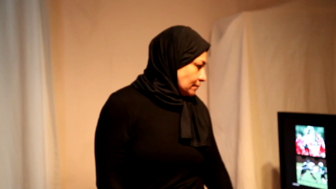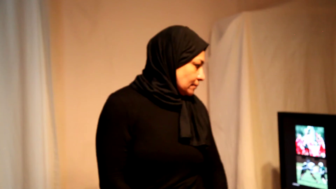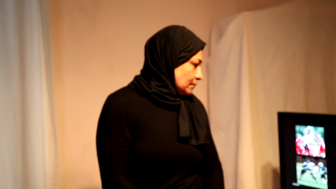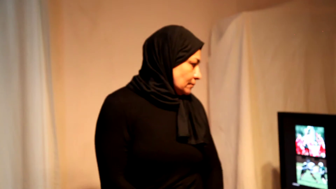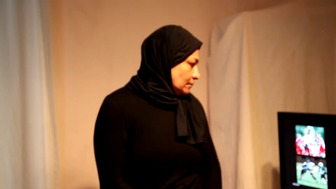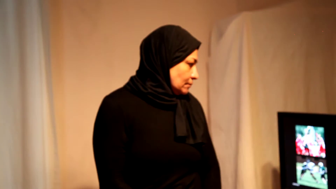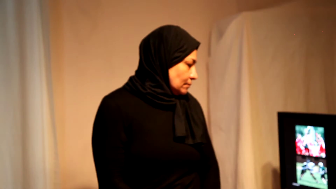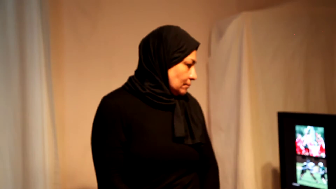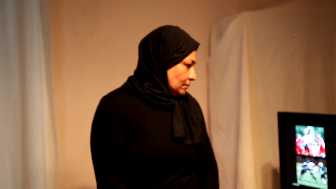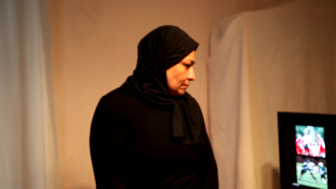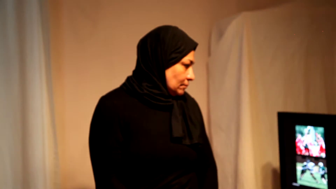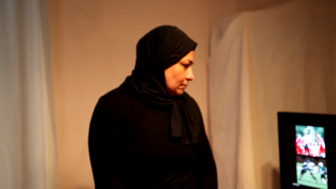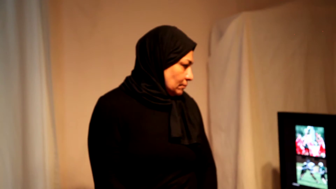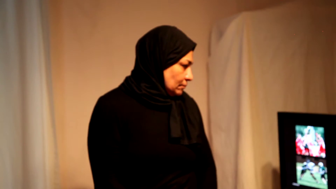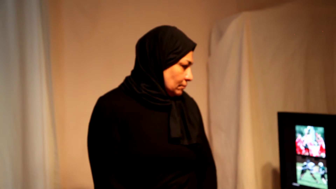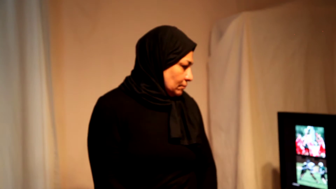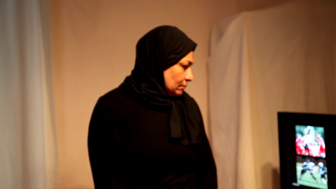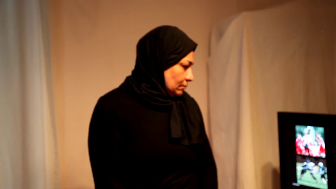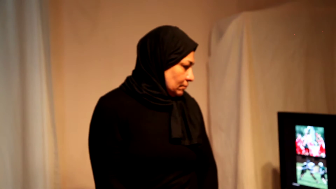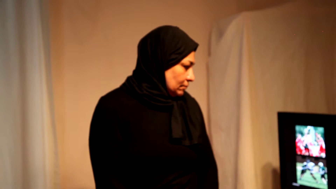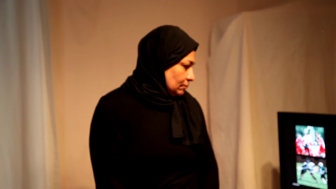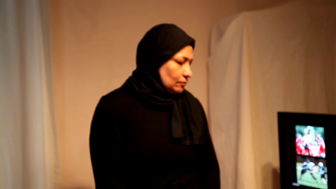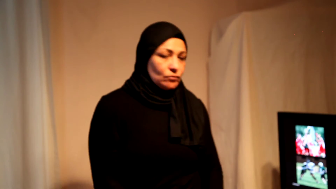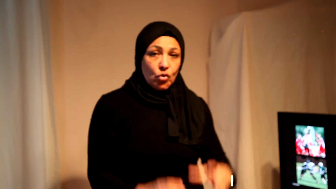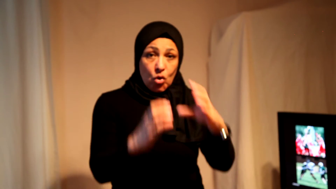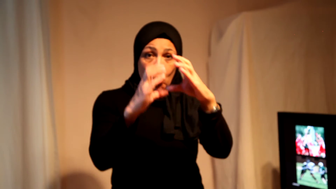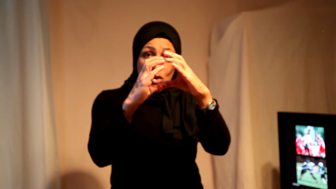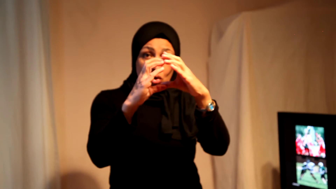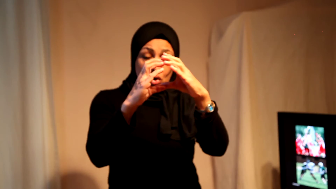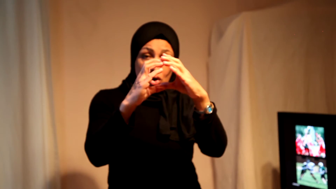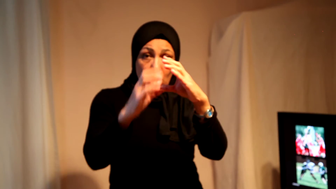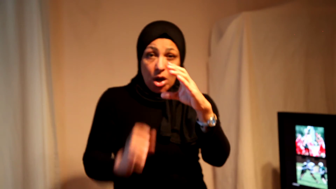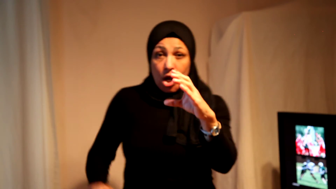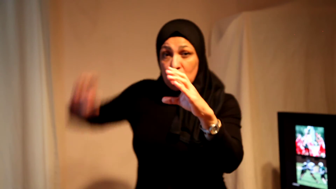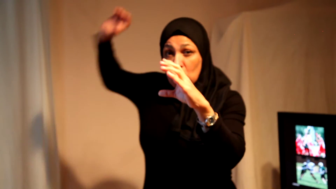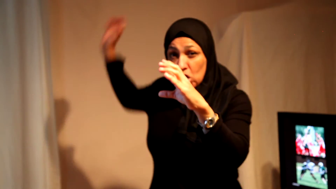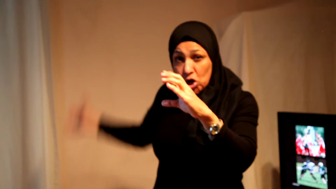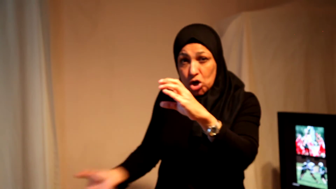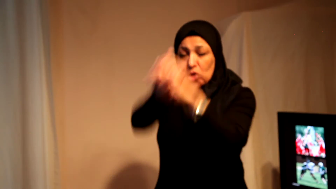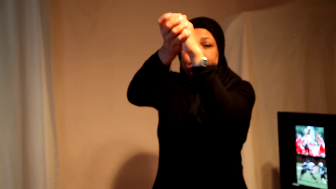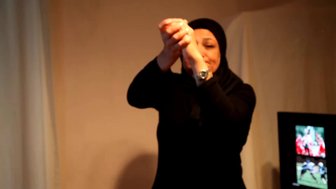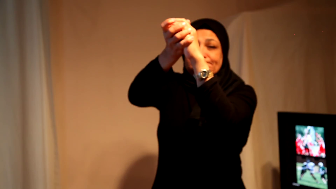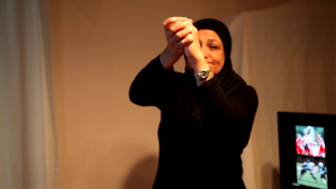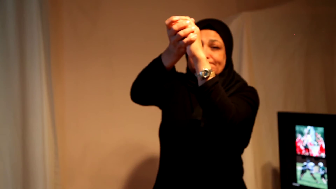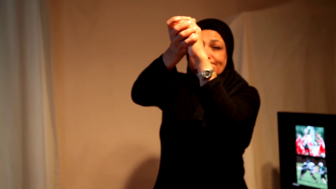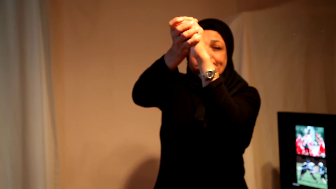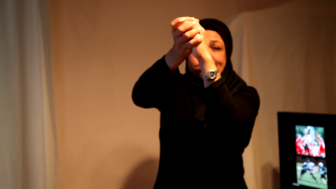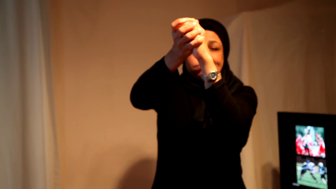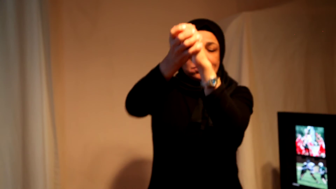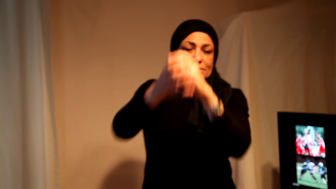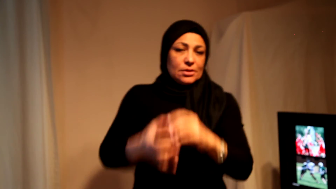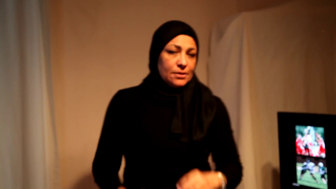lacrosse